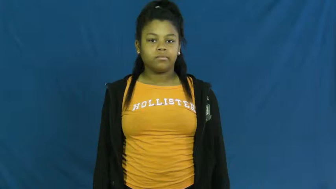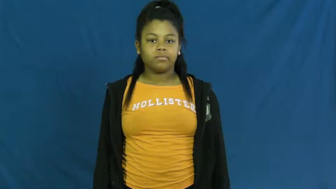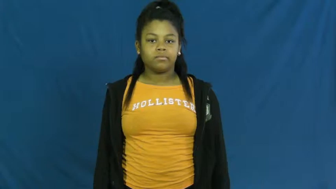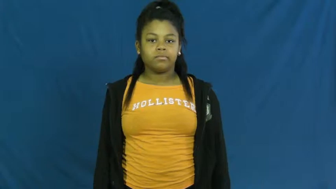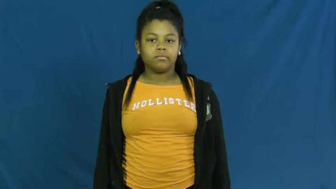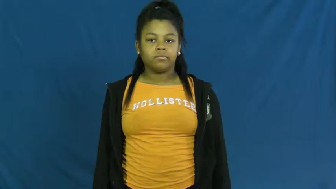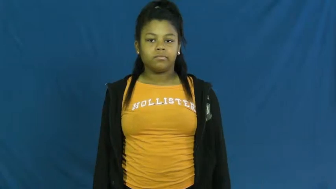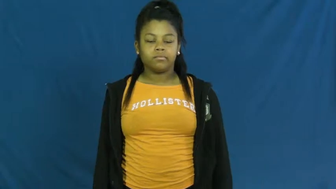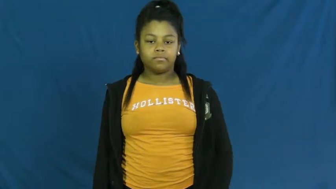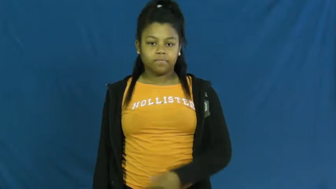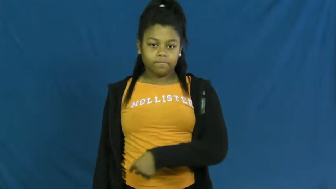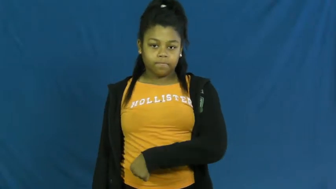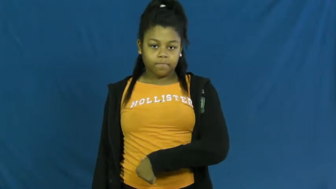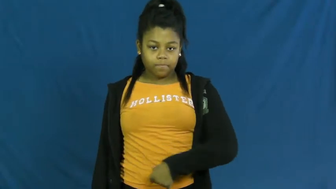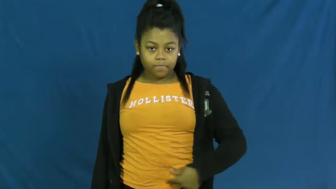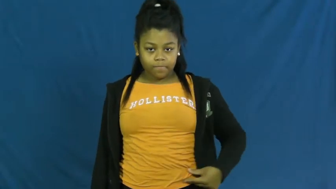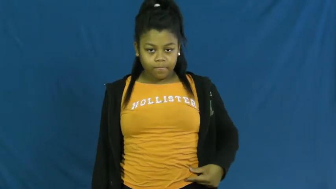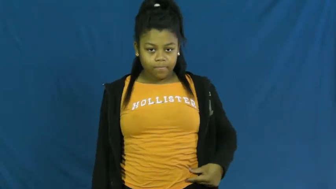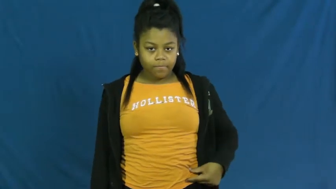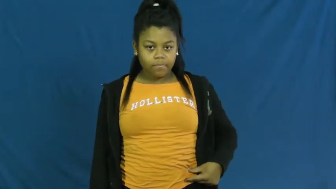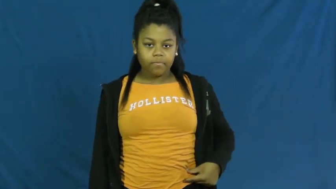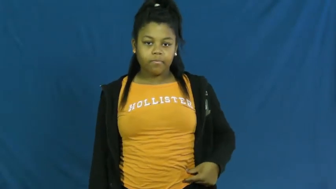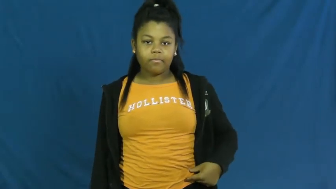sash